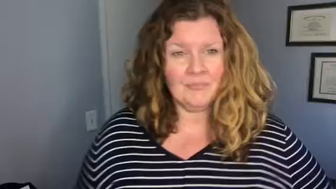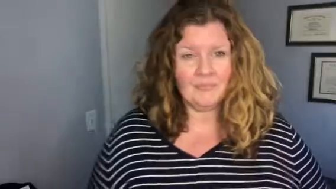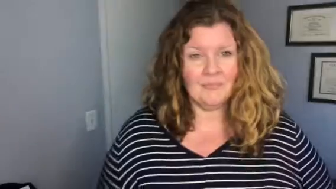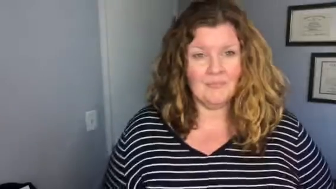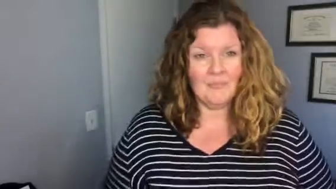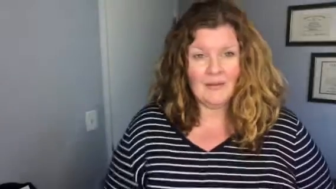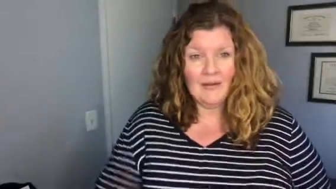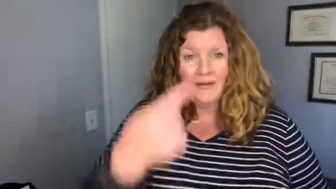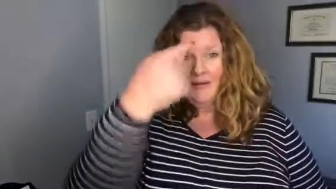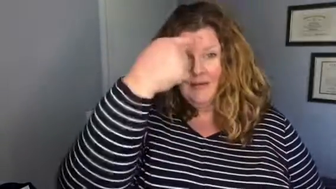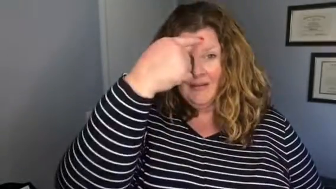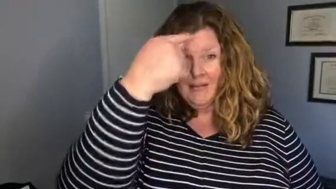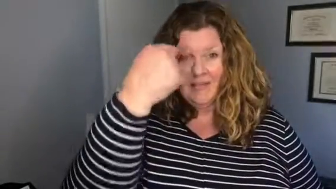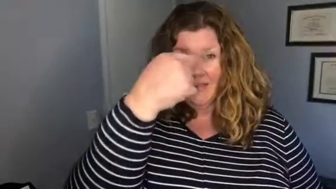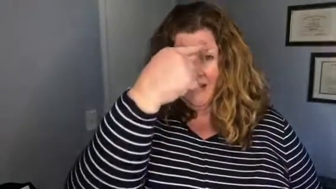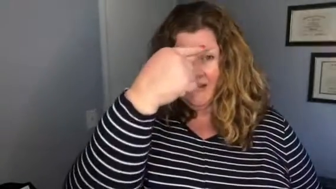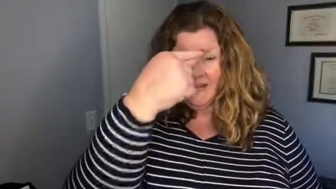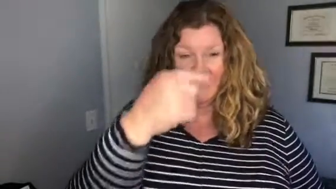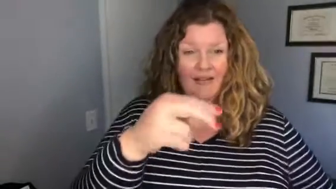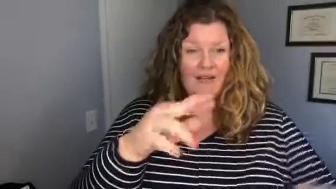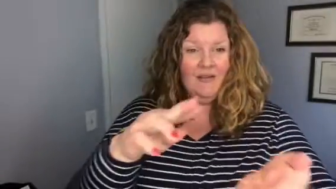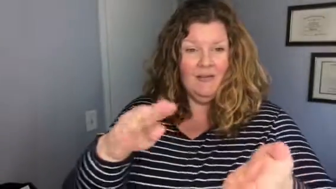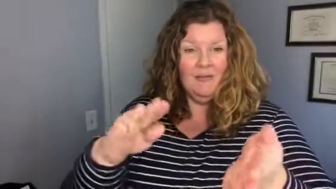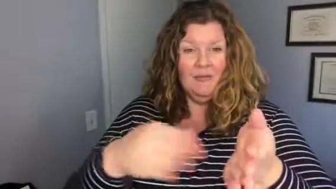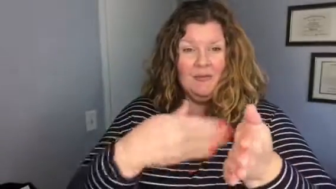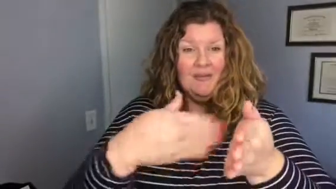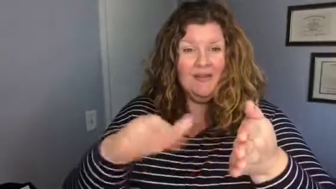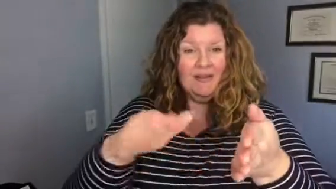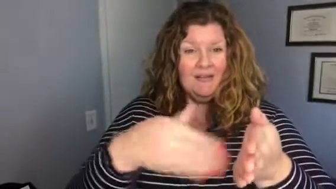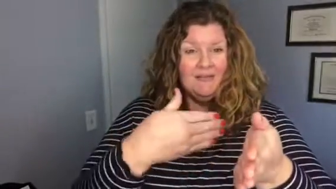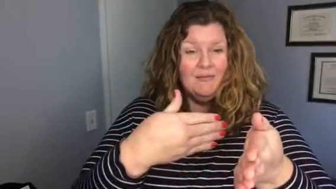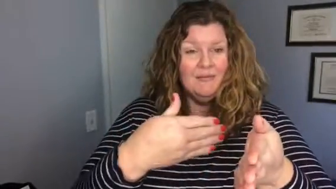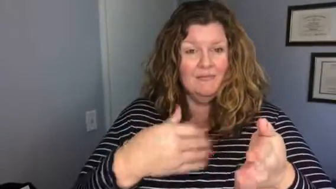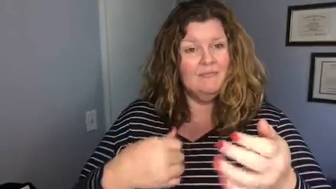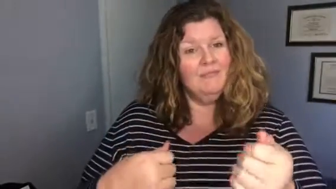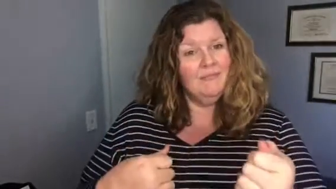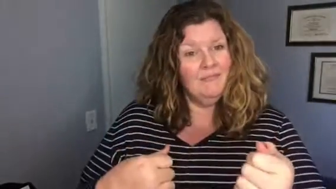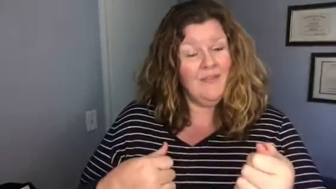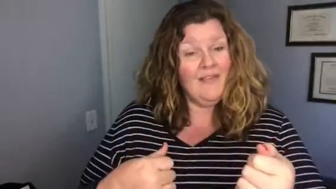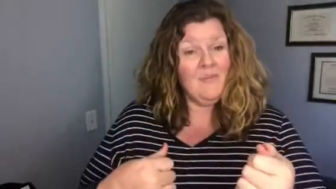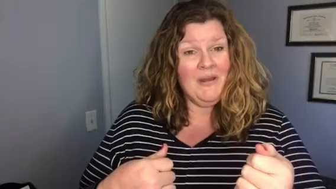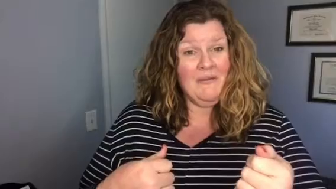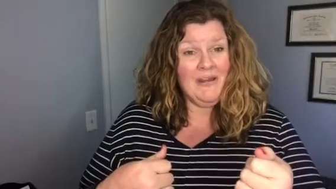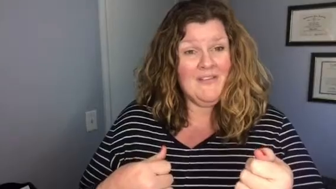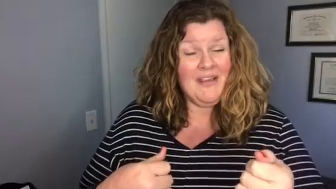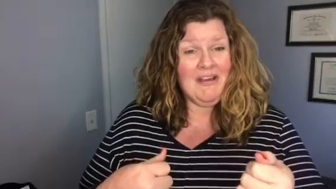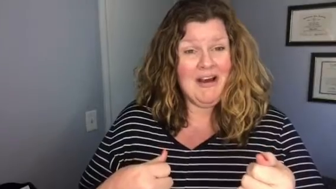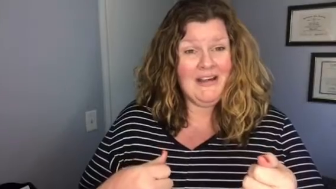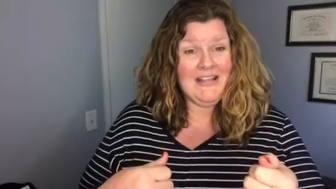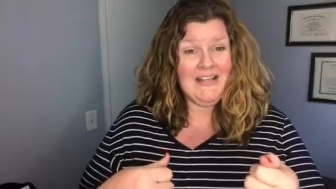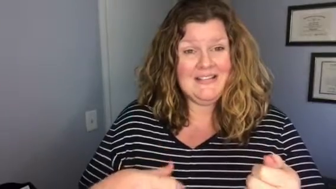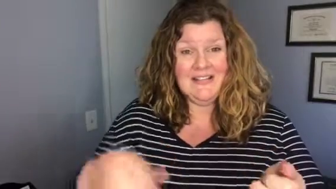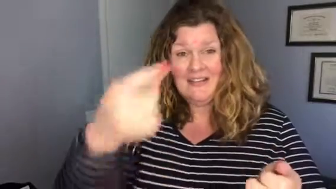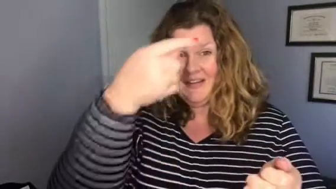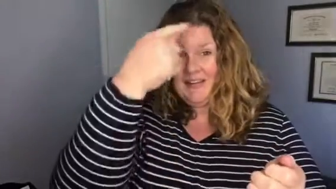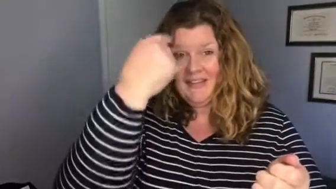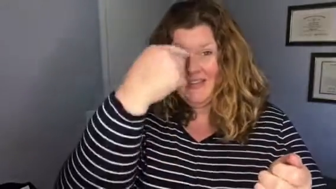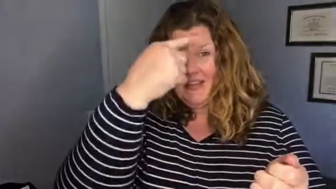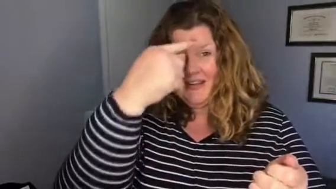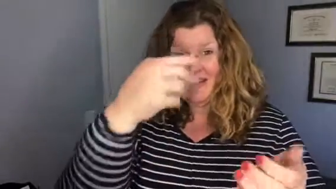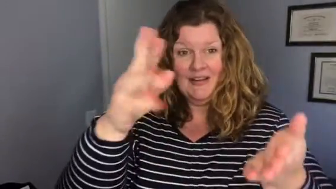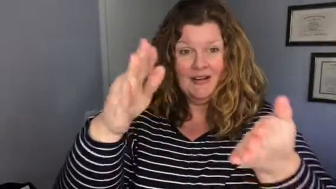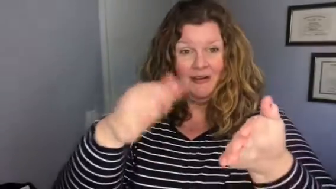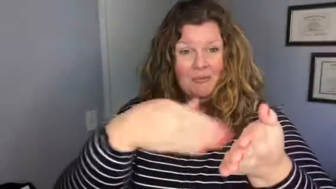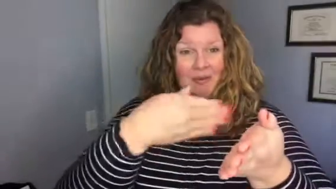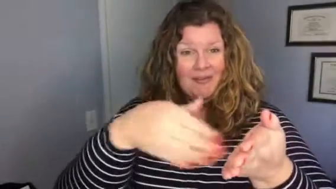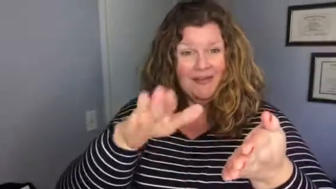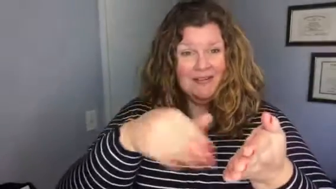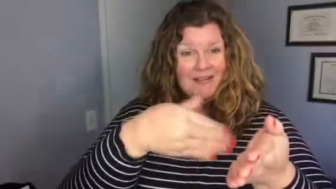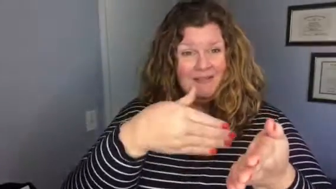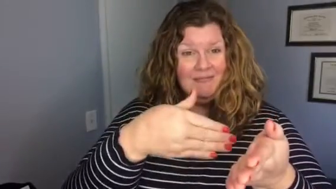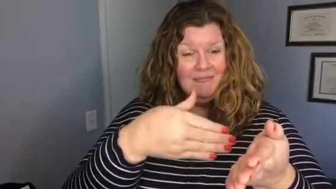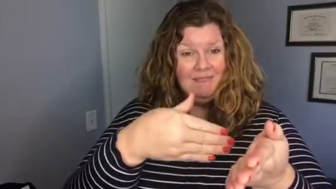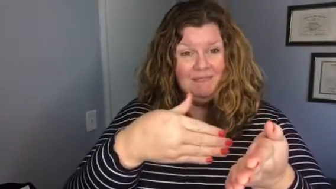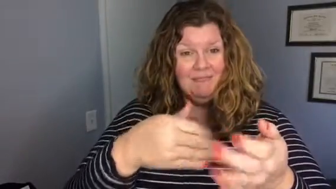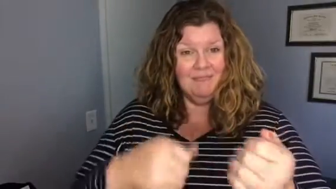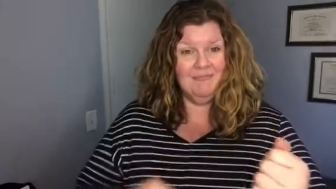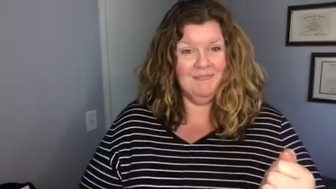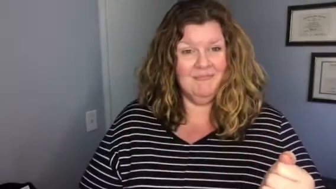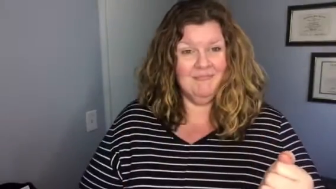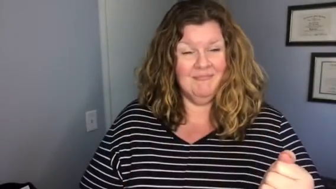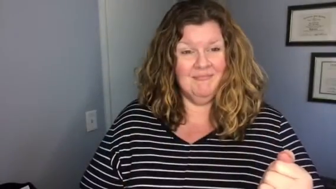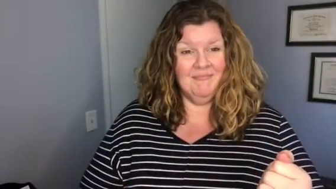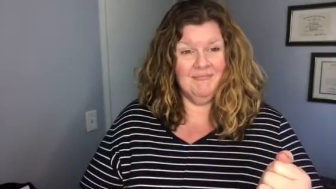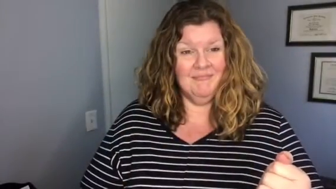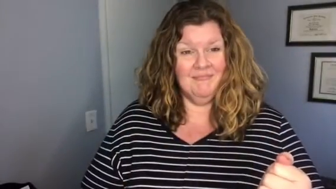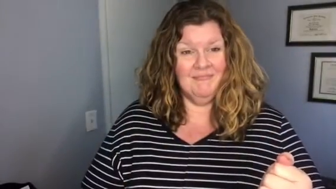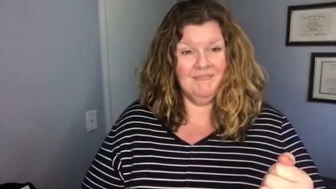Think Music